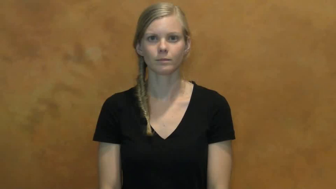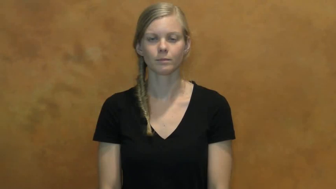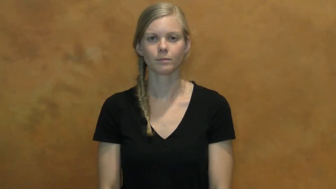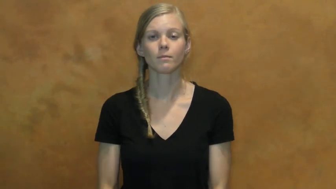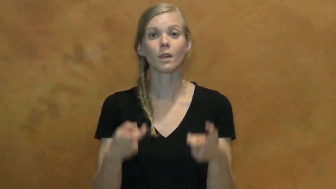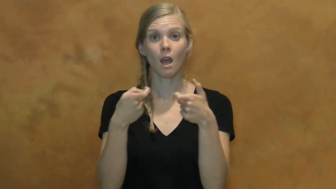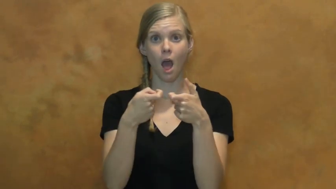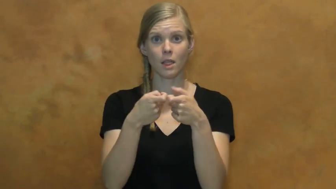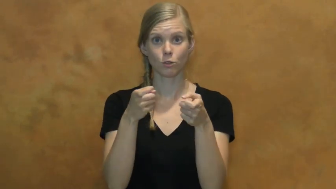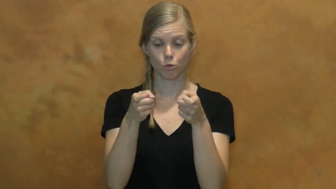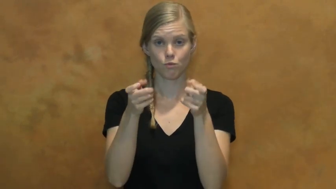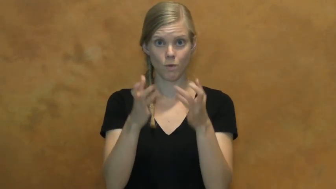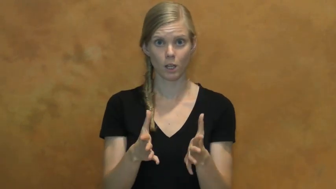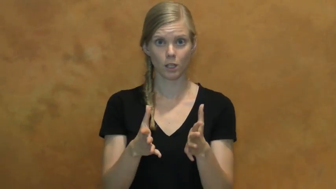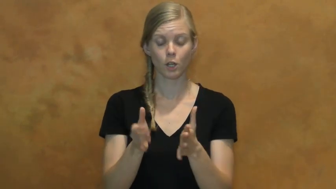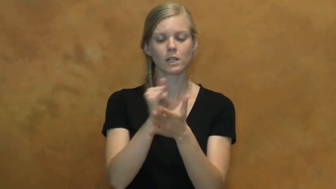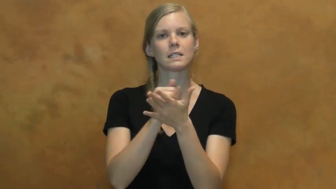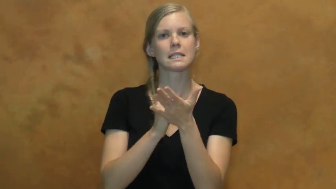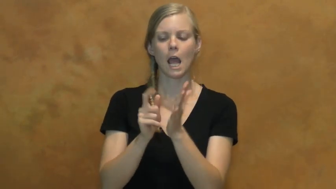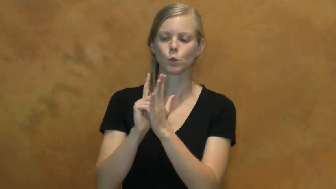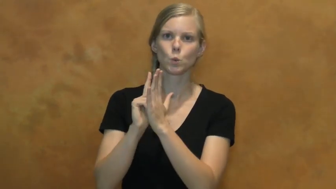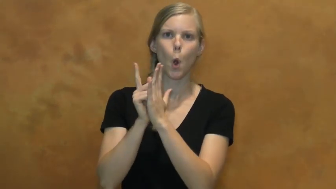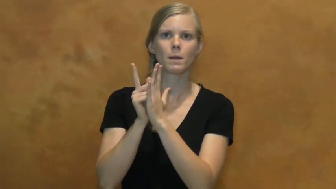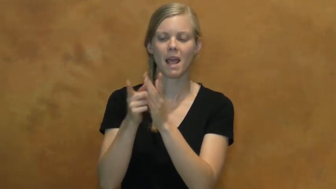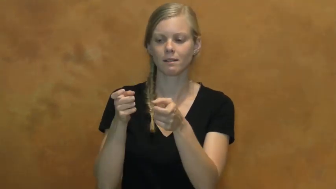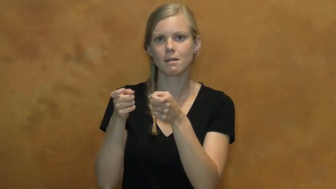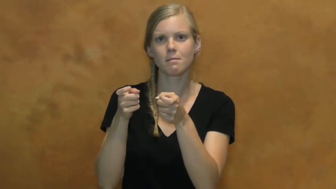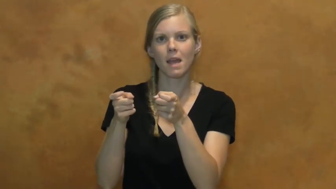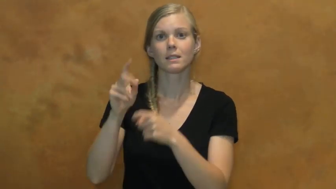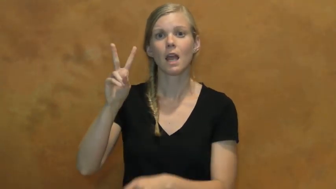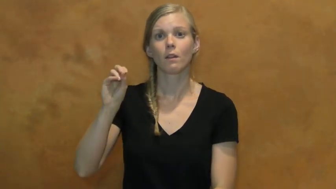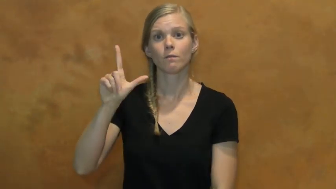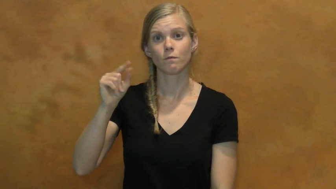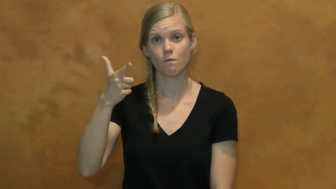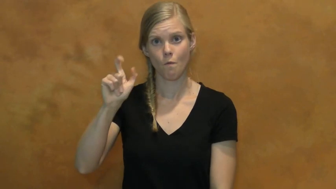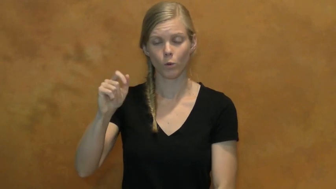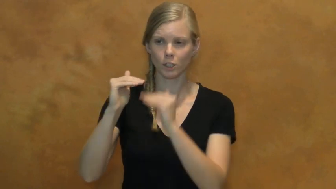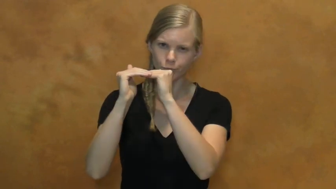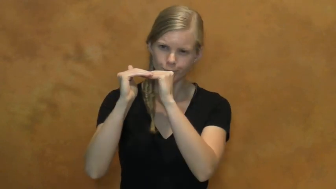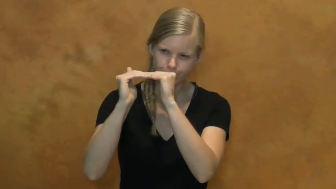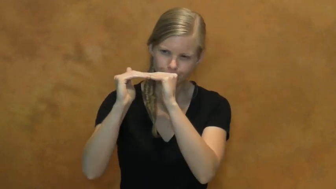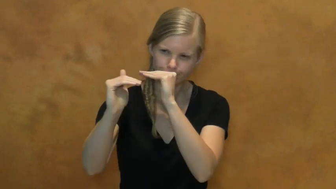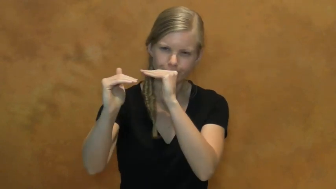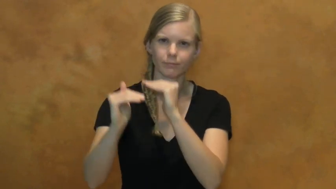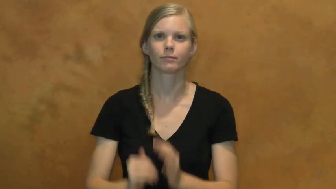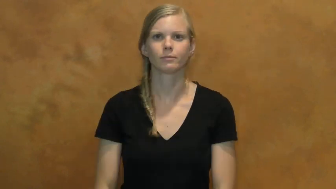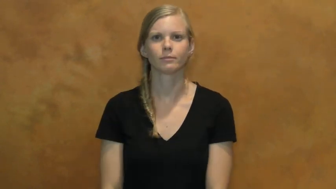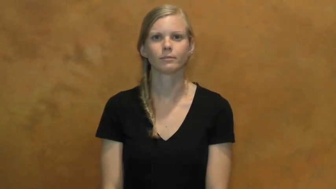voltage rergulator